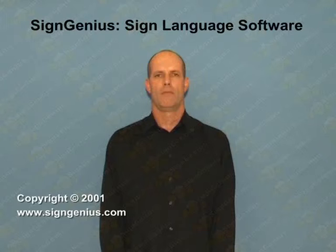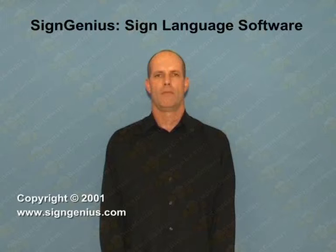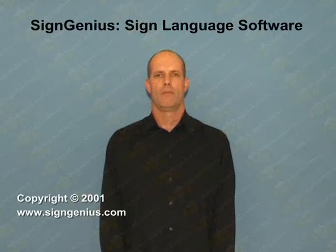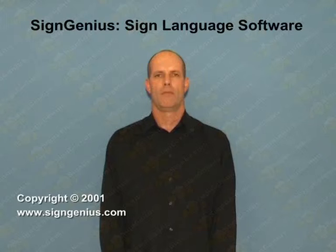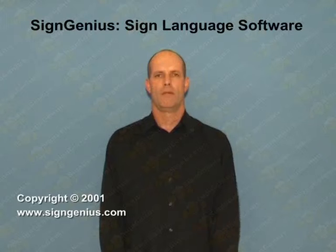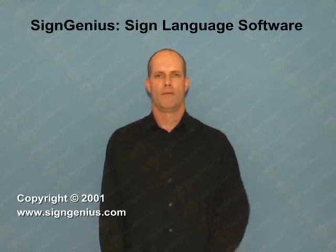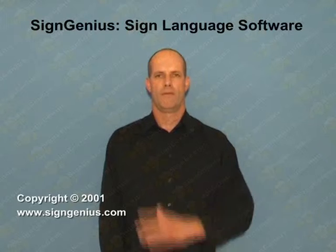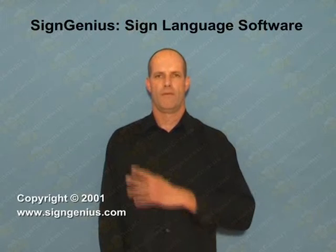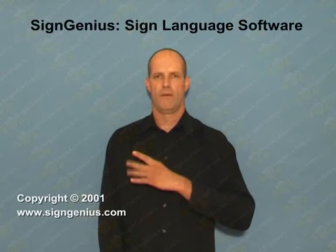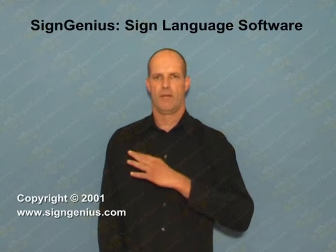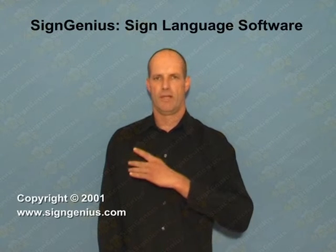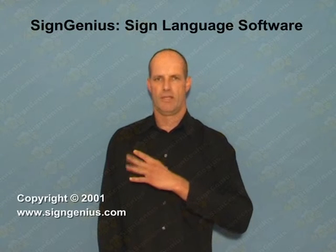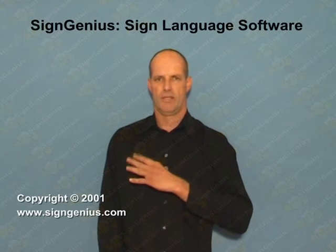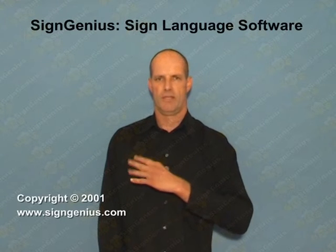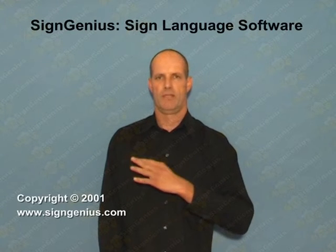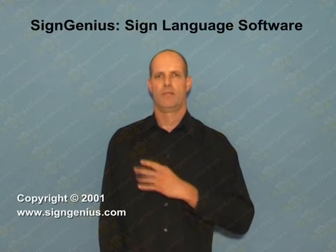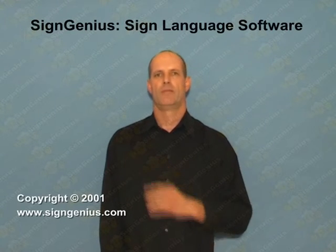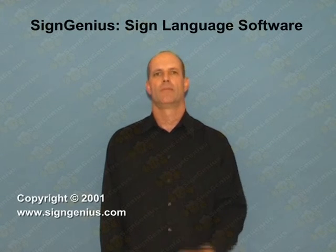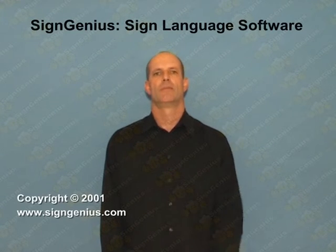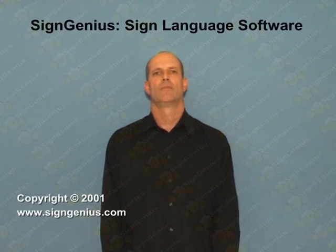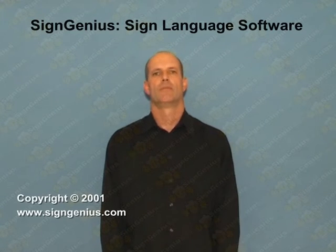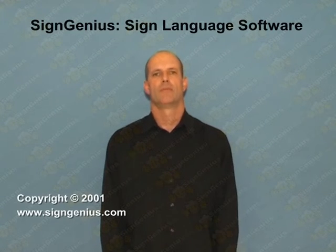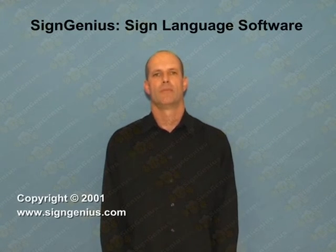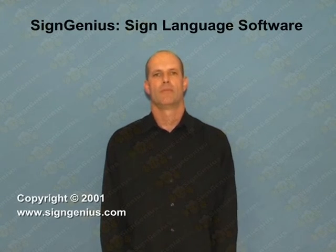FINEST